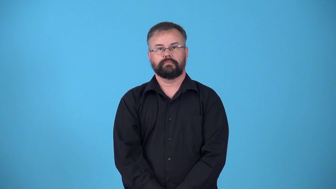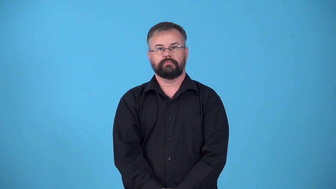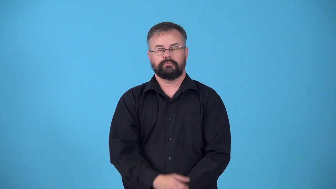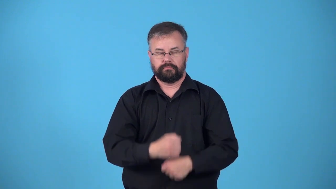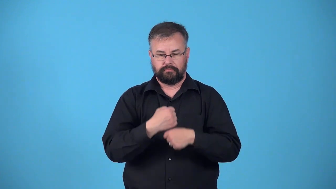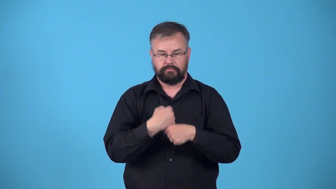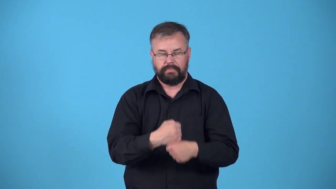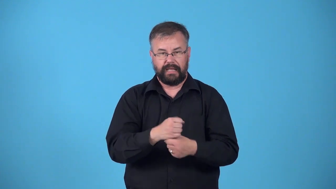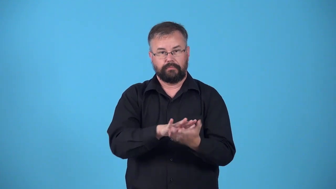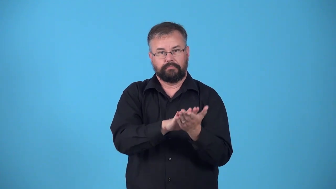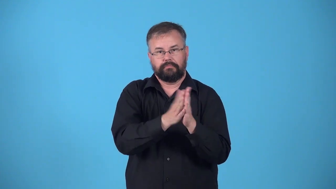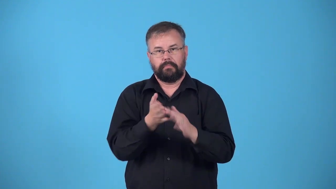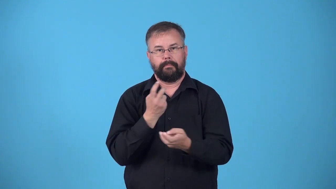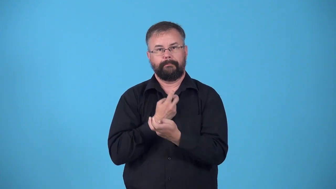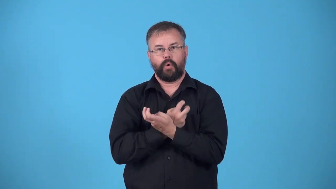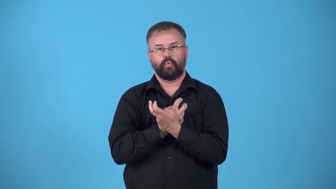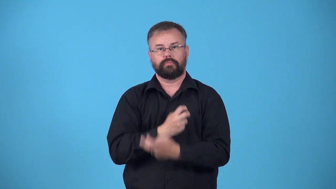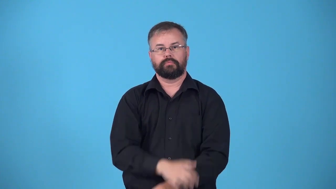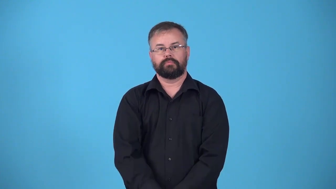ossify